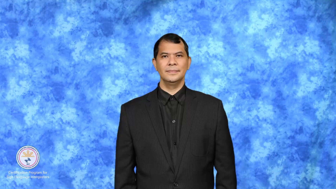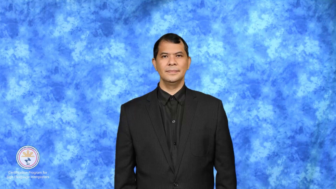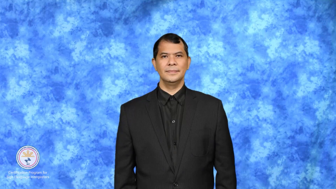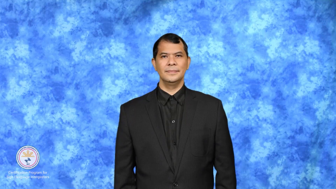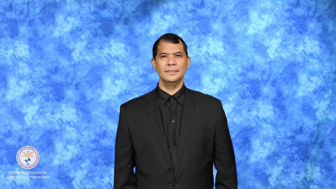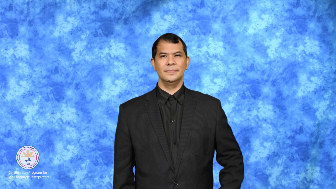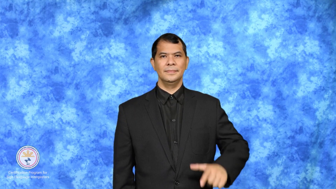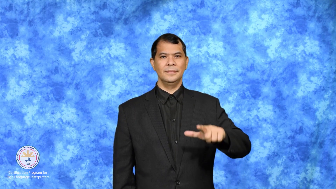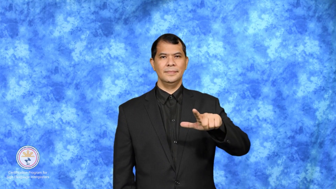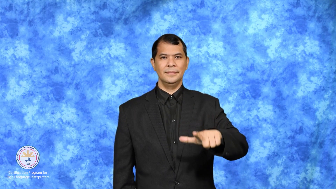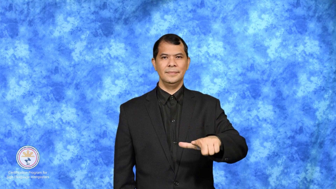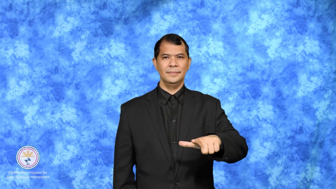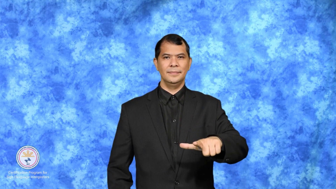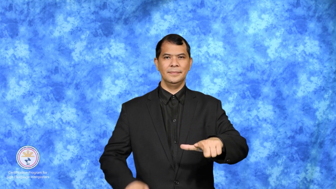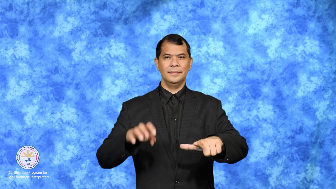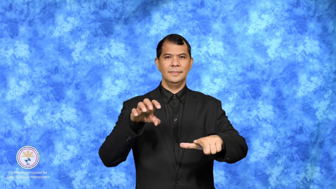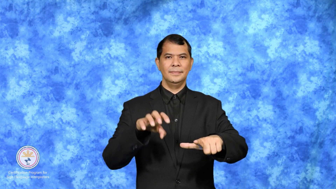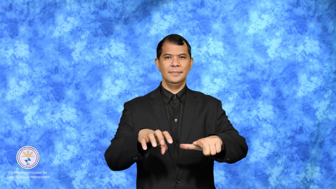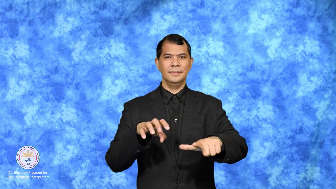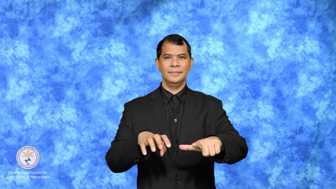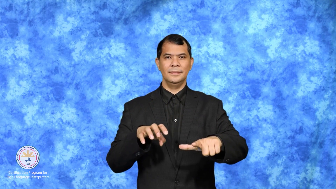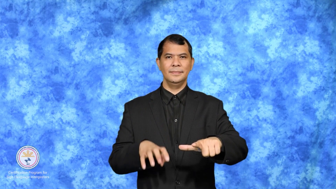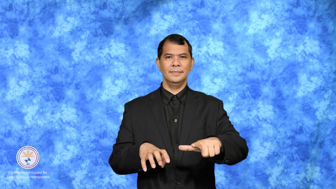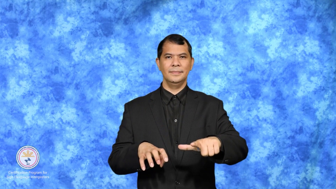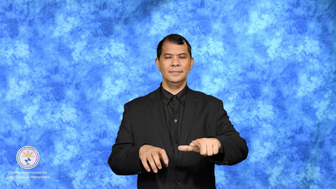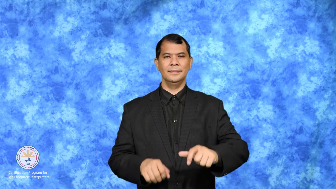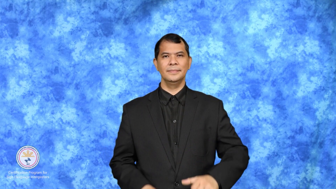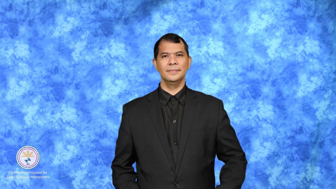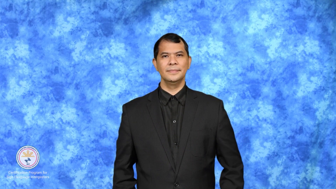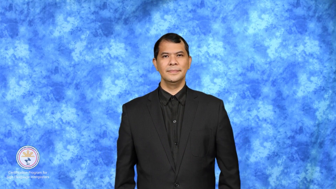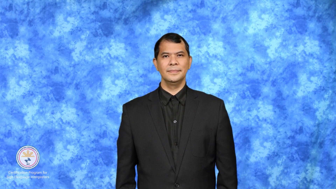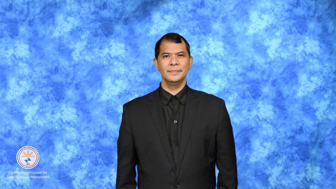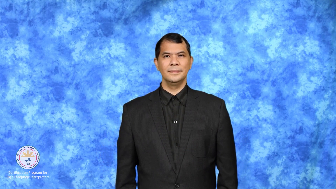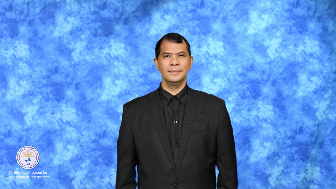Breadboard